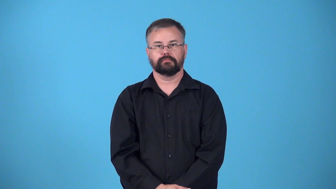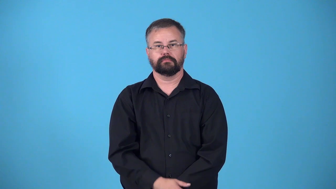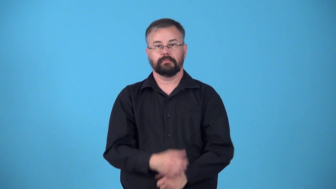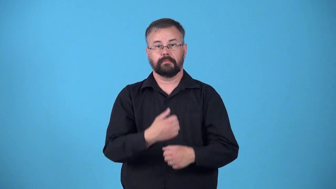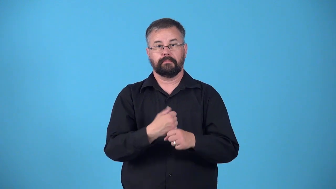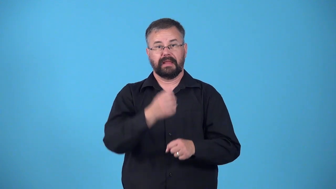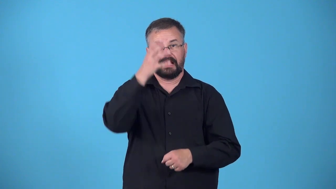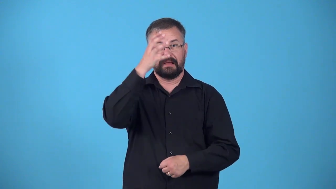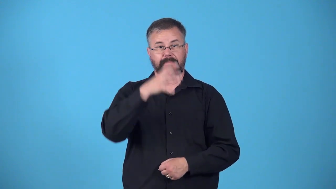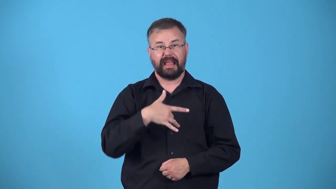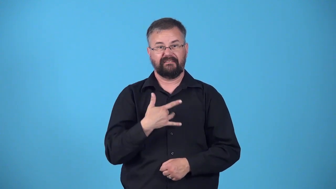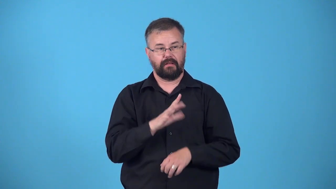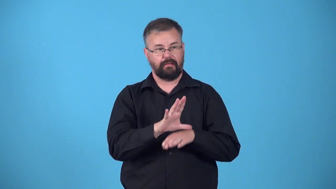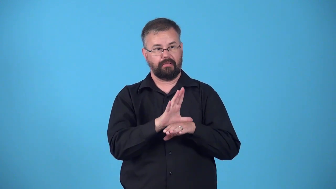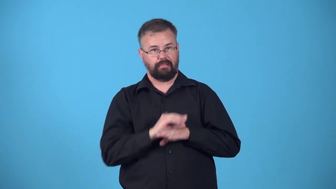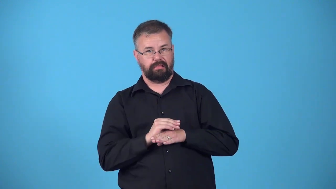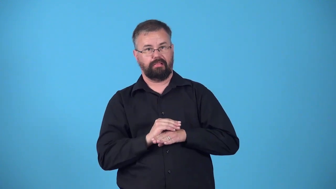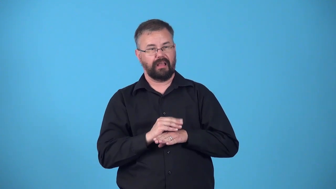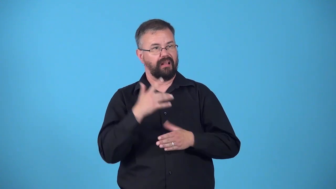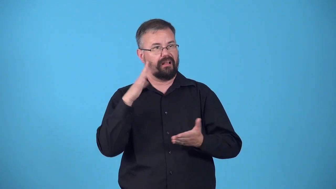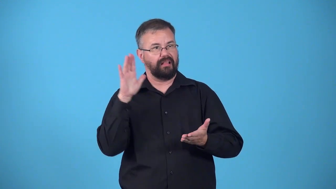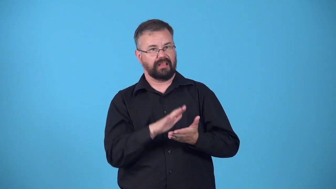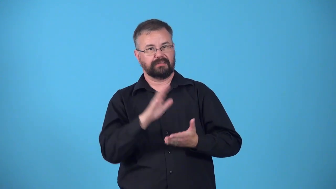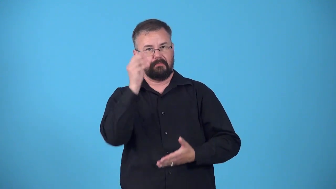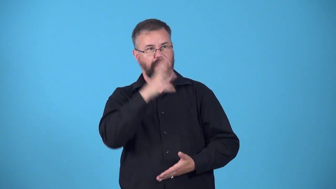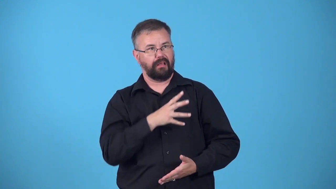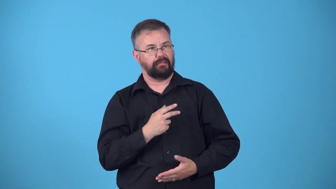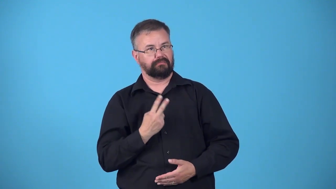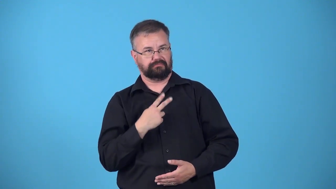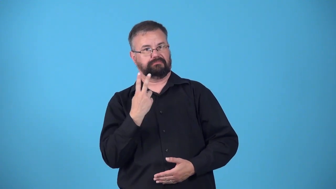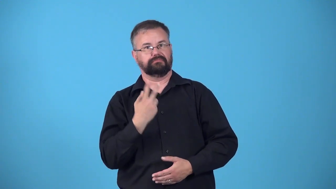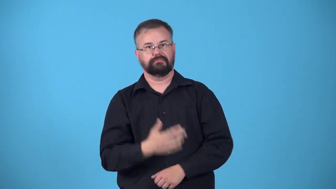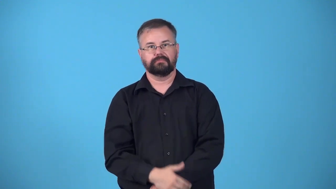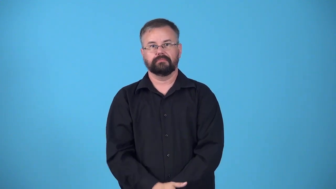emasculate